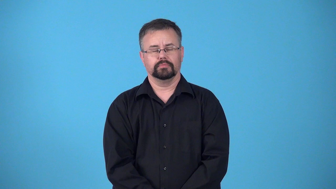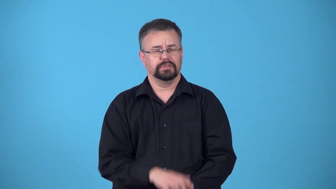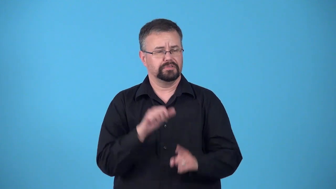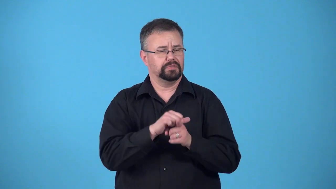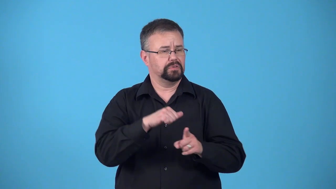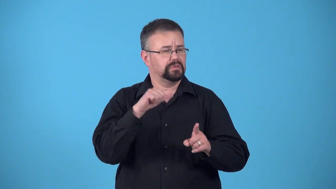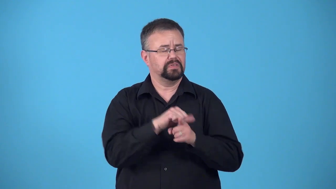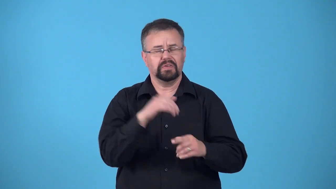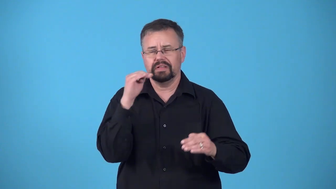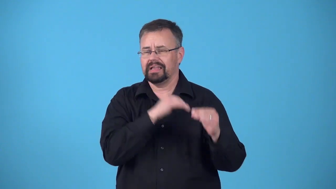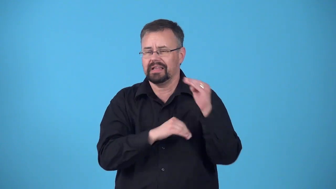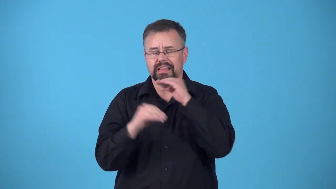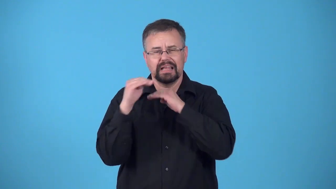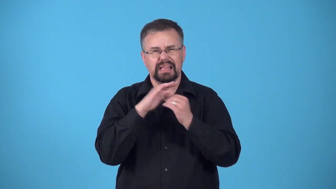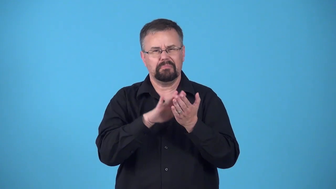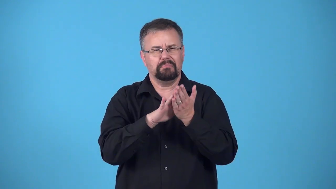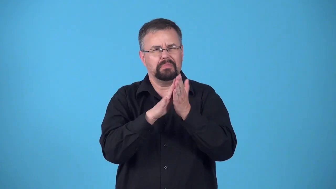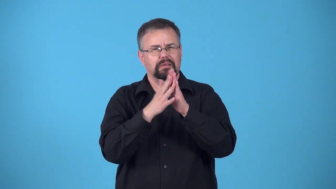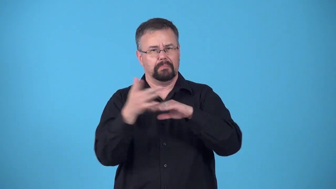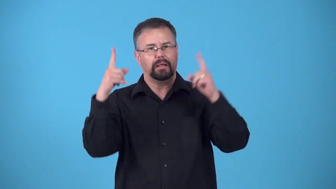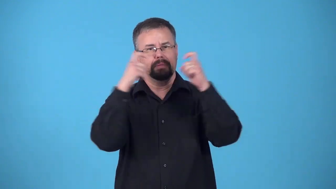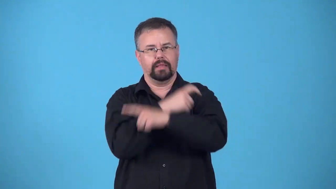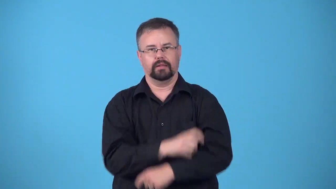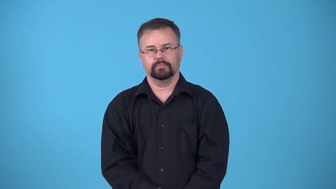what a tangled web we weave, when we practice to deceive